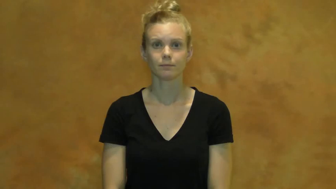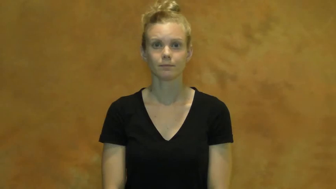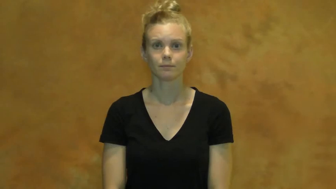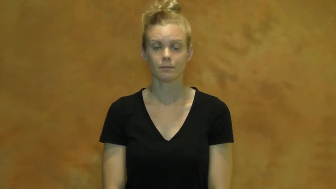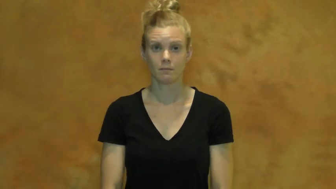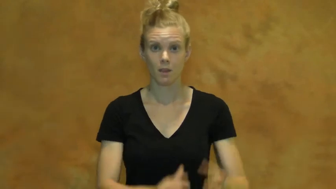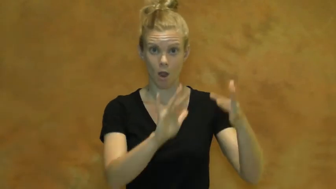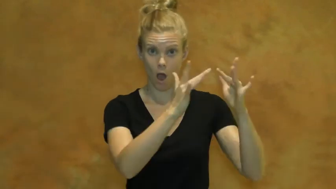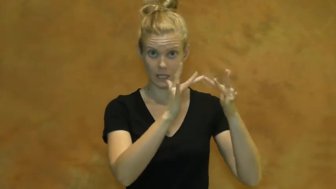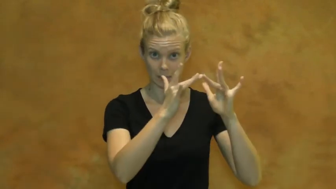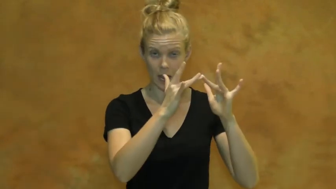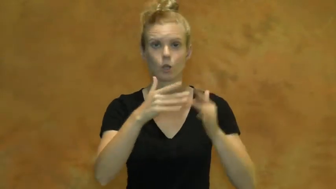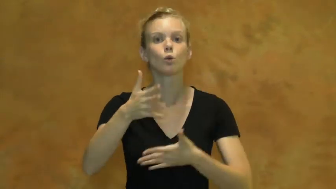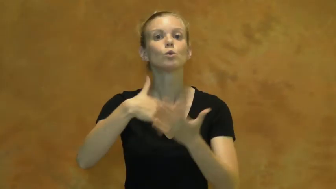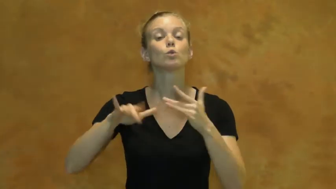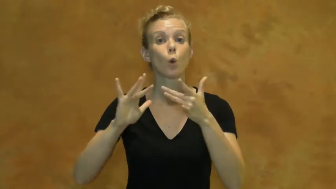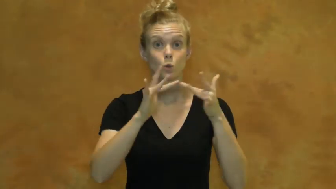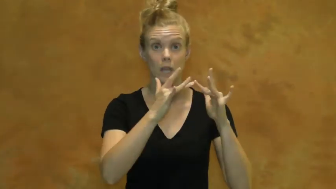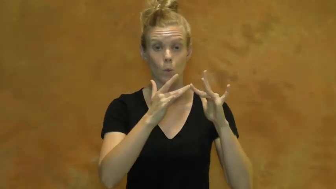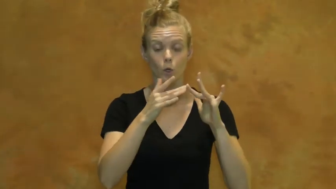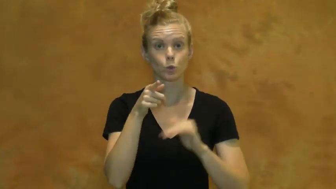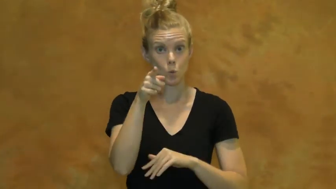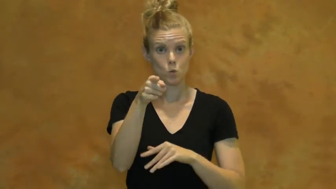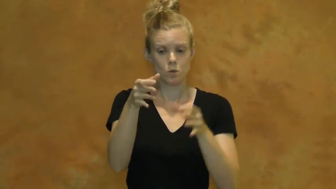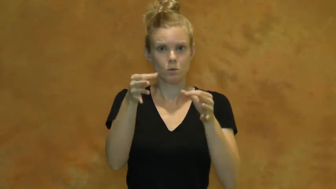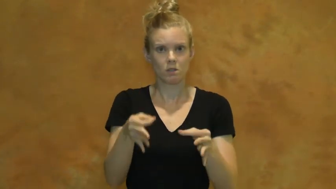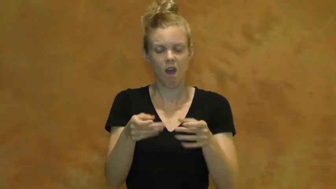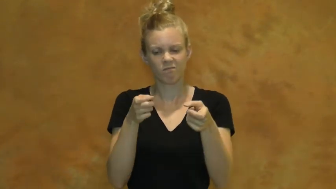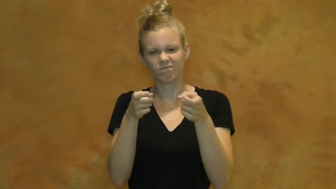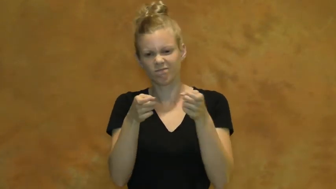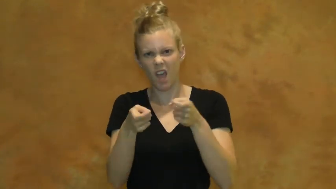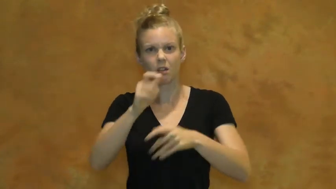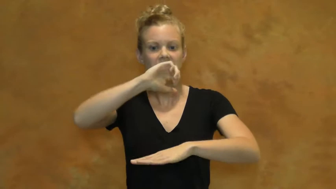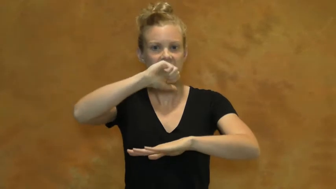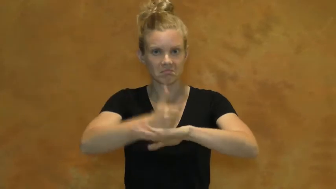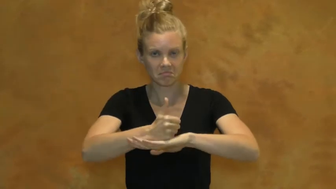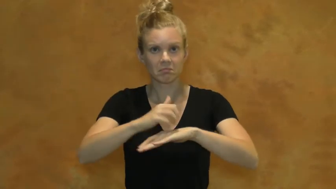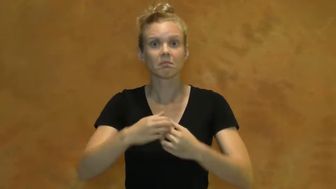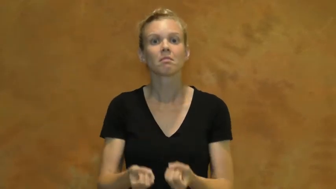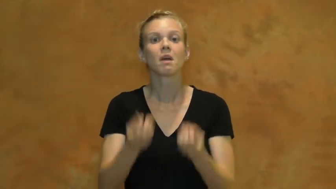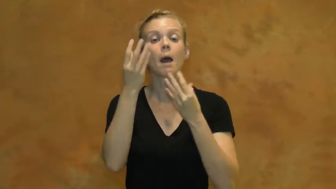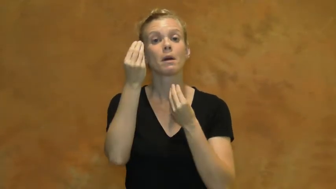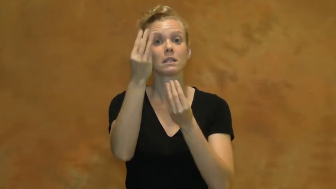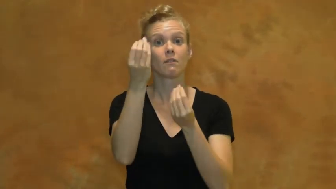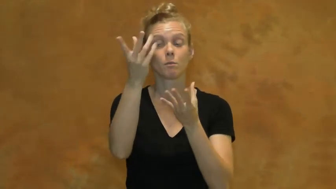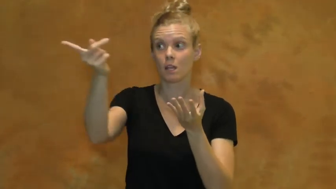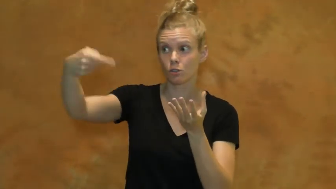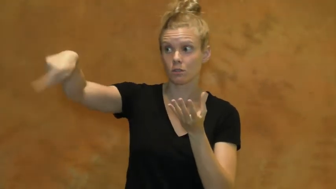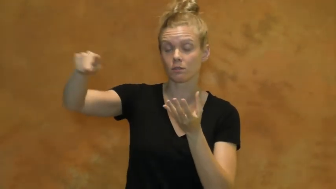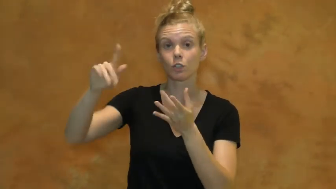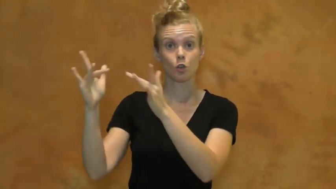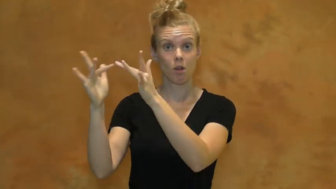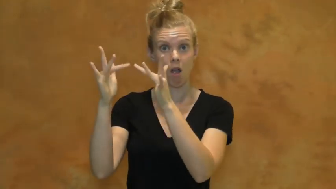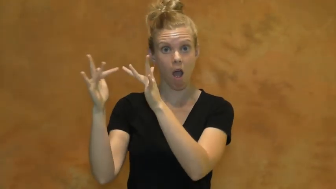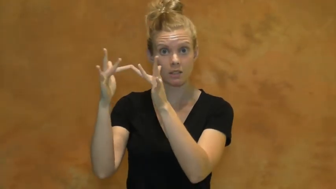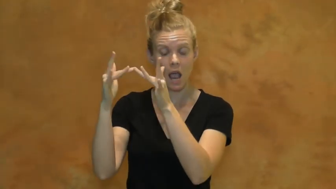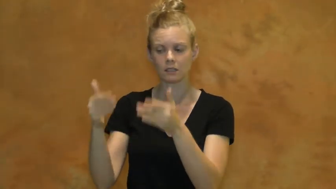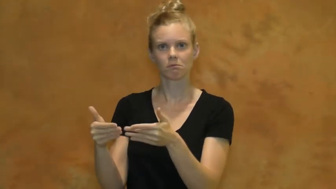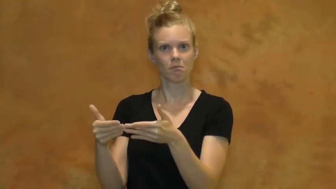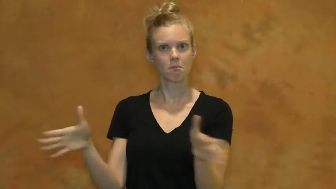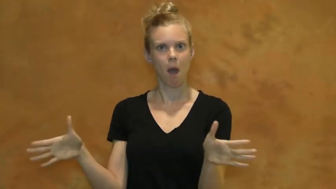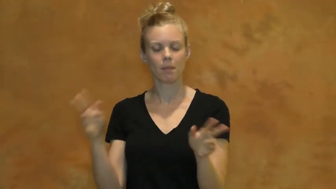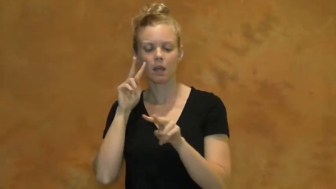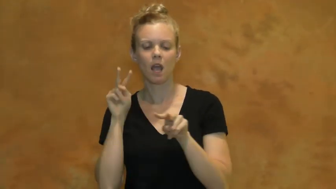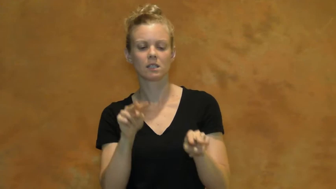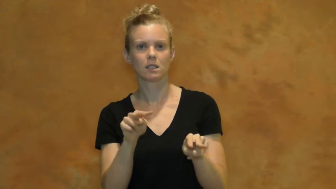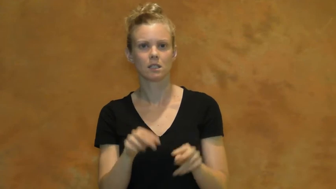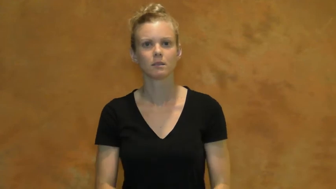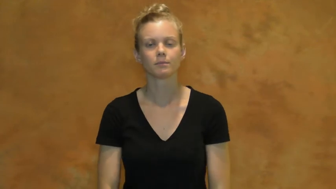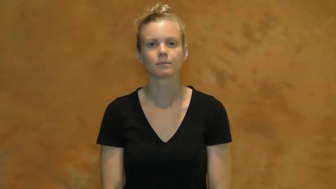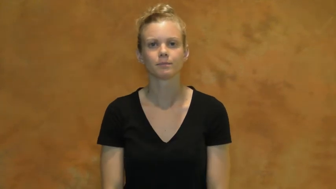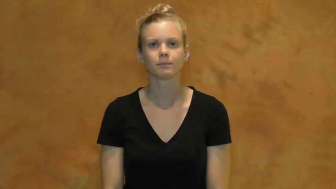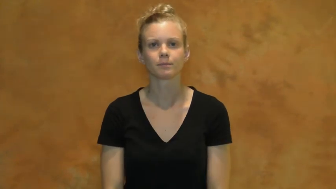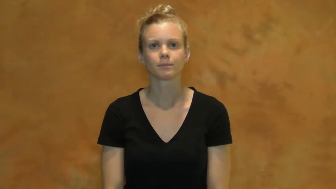privacy settings